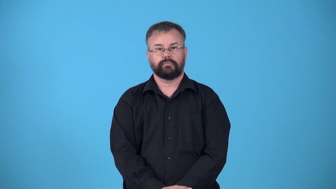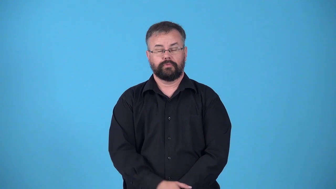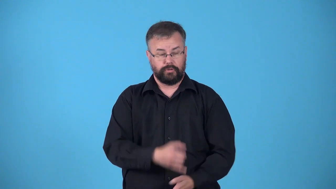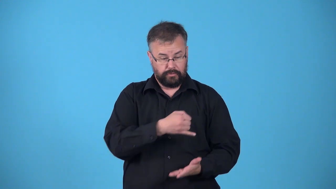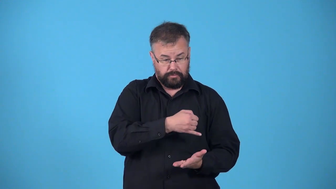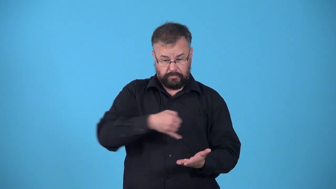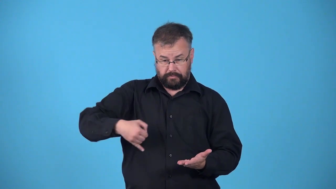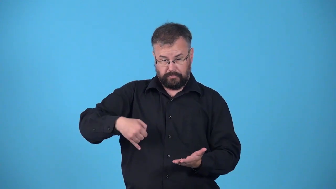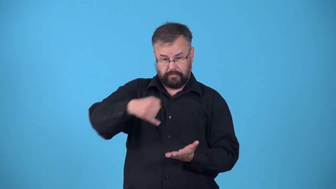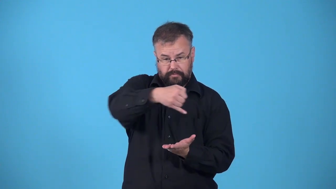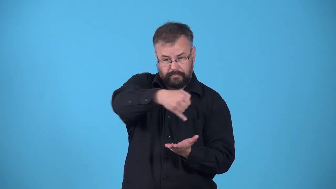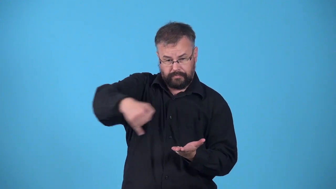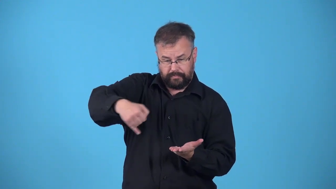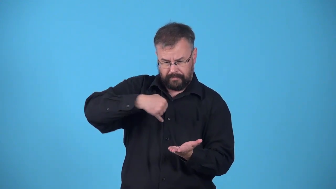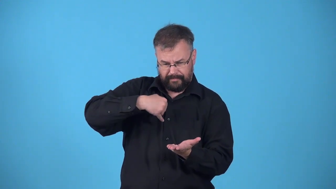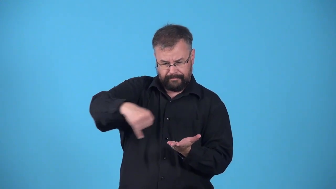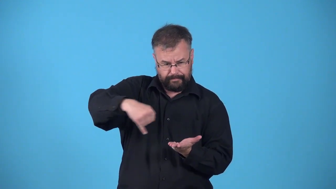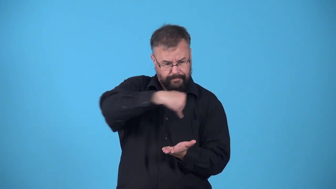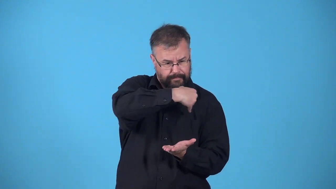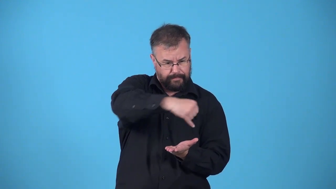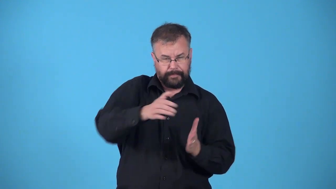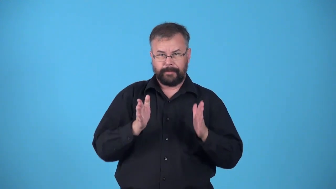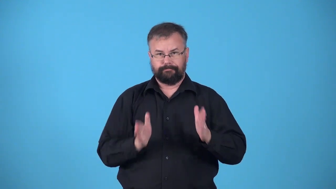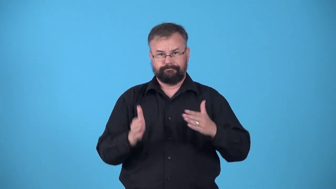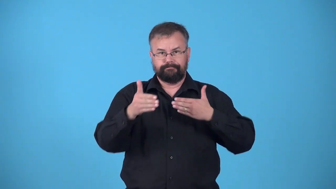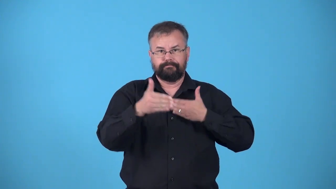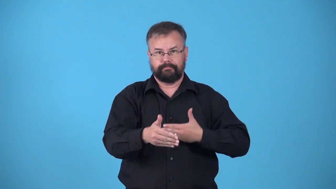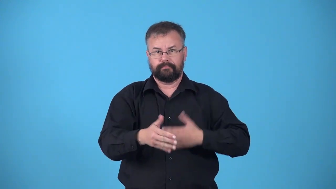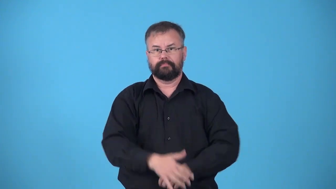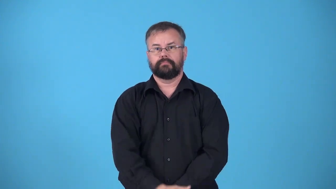mark out a plot